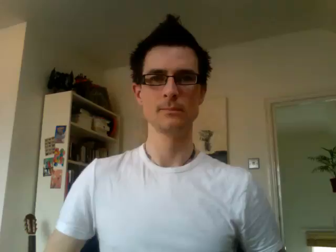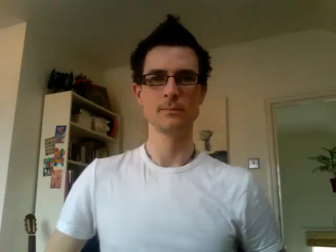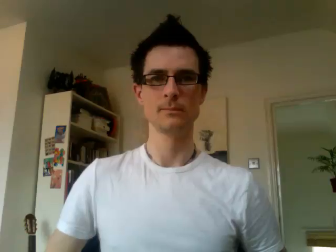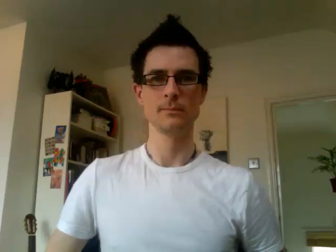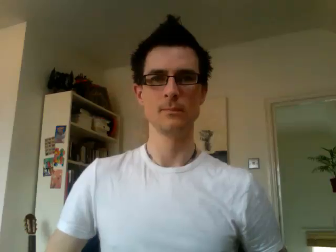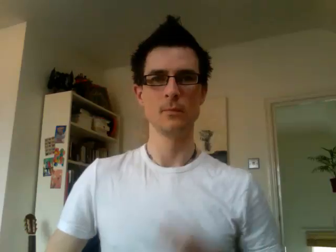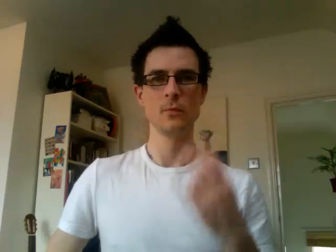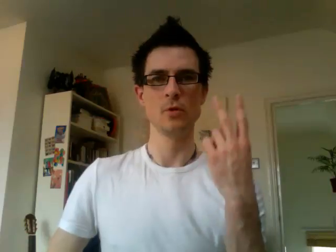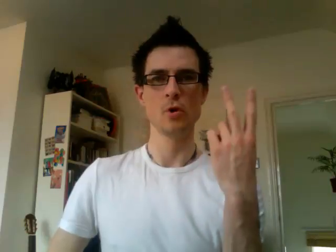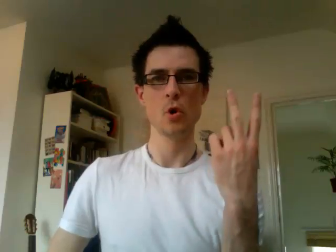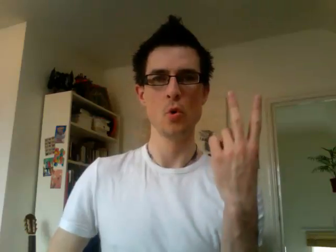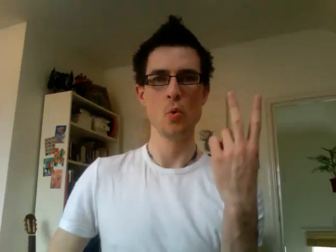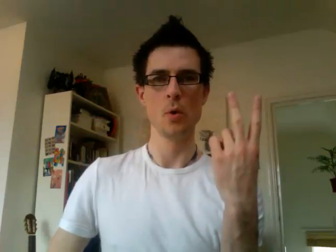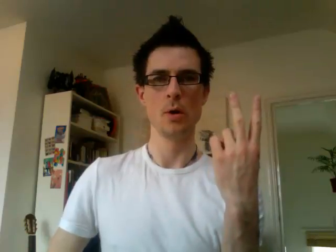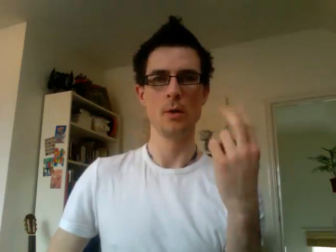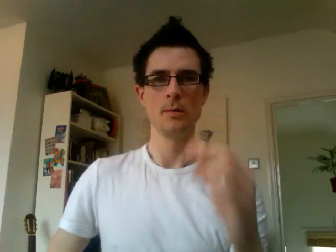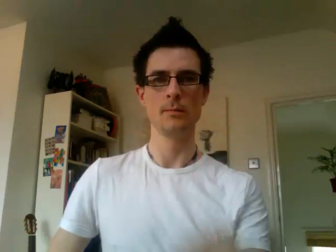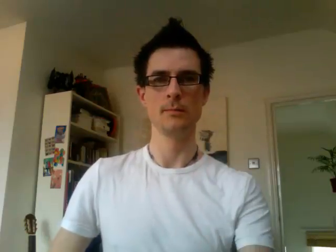2